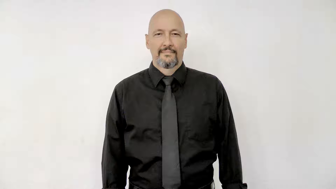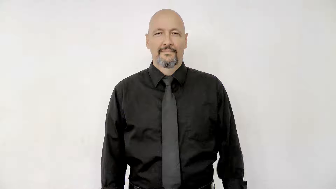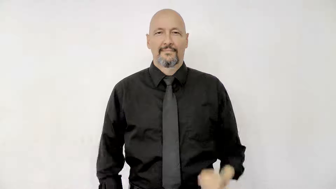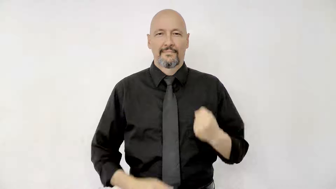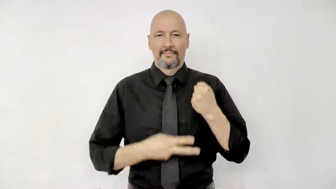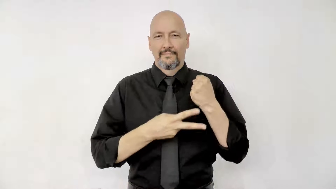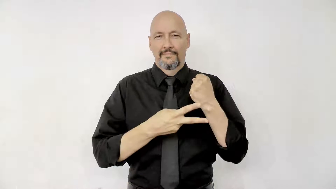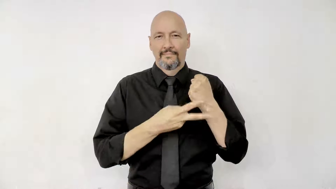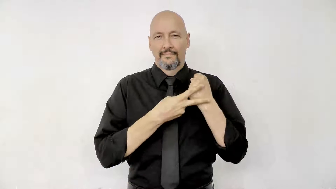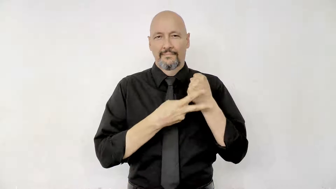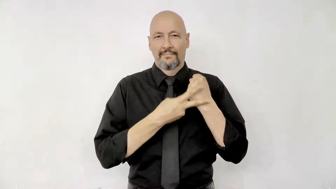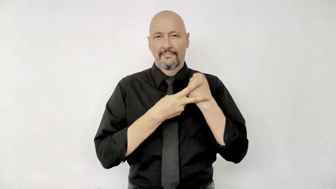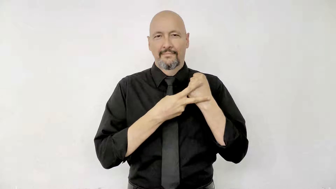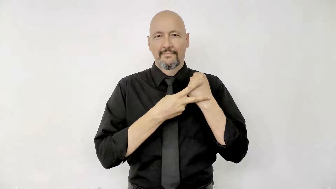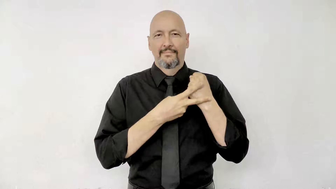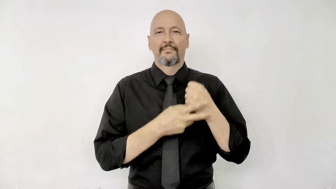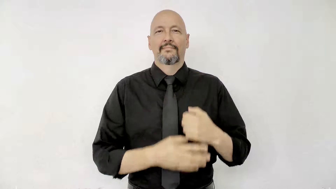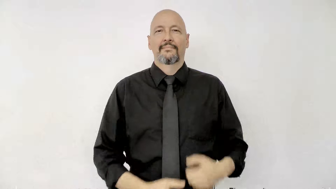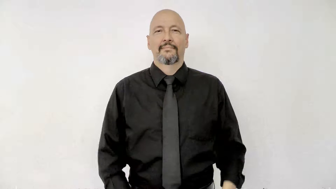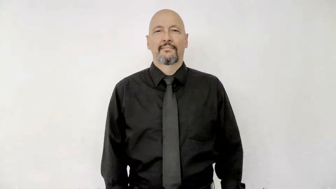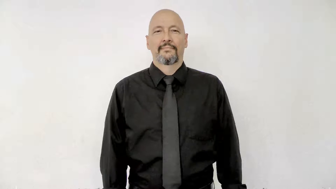SAVE / PRESERVE / STORE-(storage) / preservation of